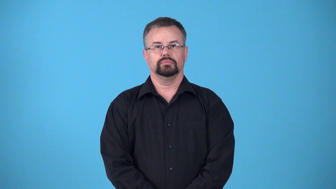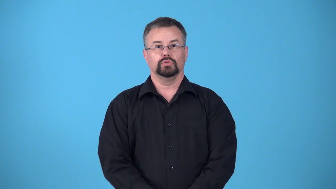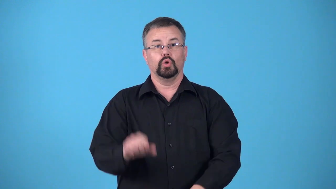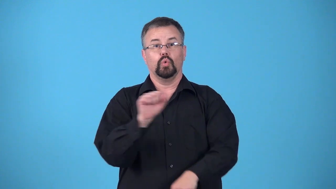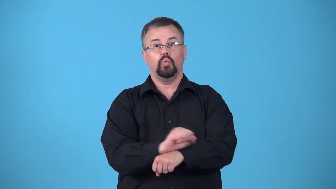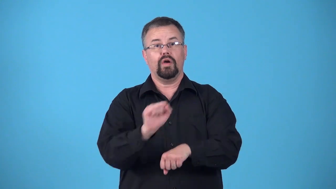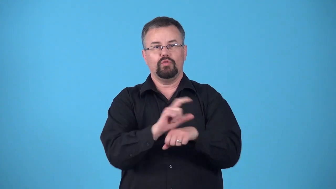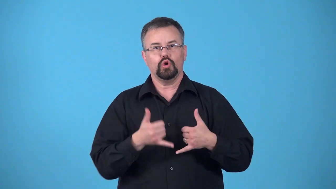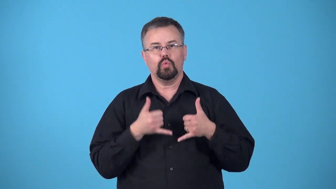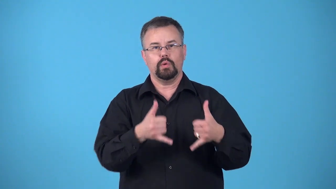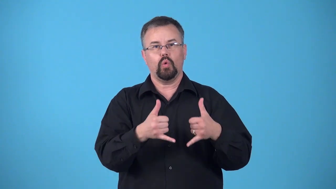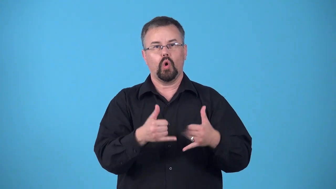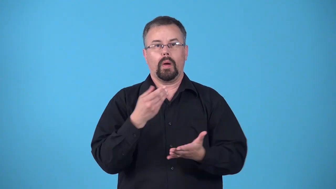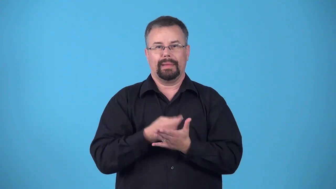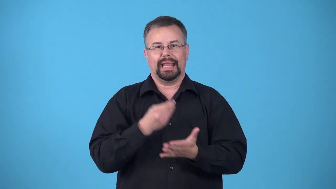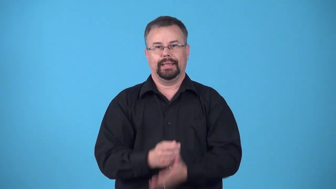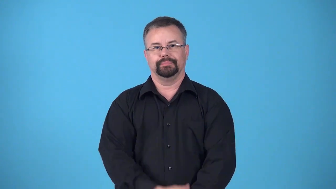sing for your supper